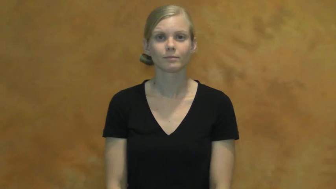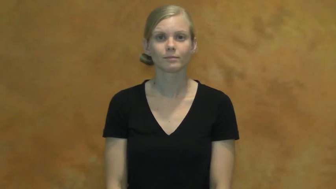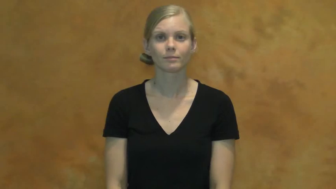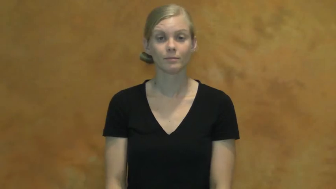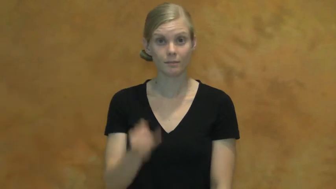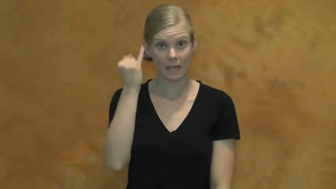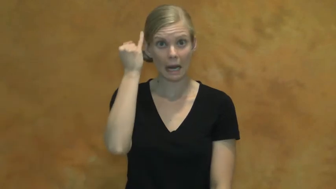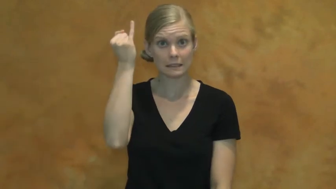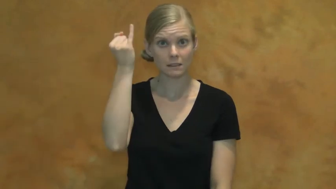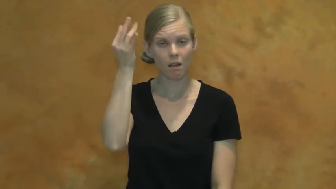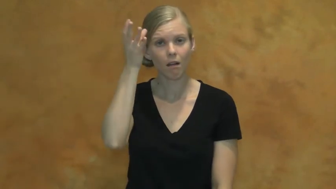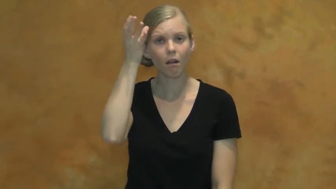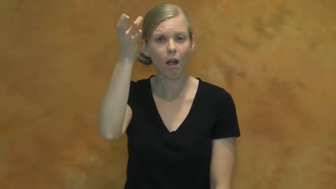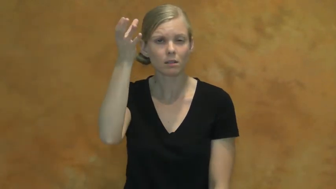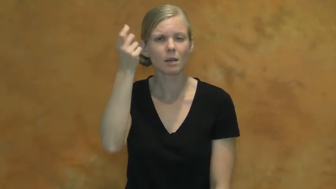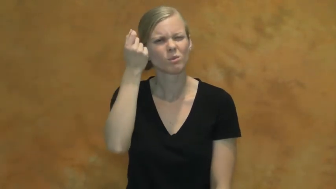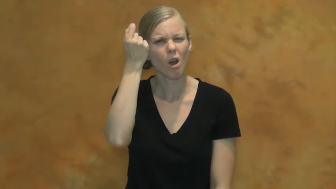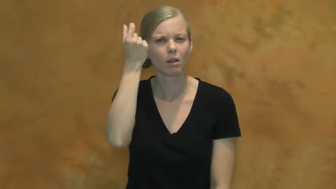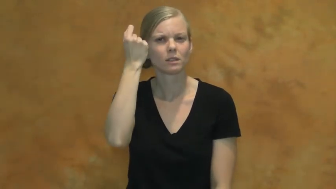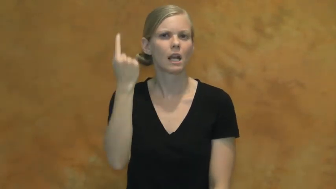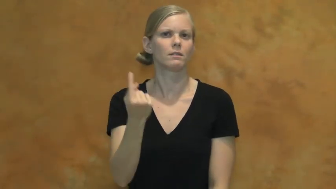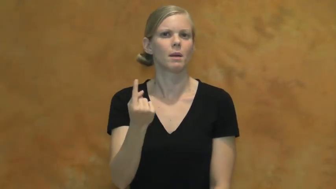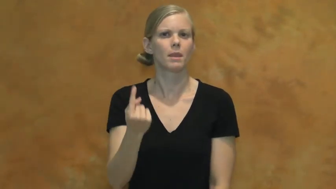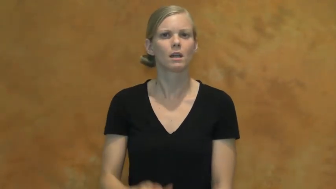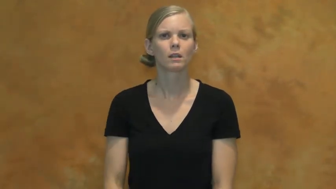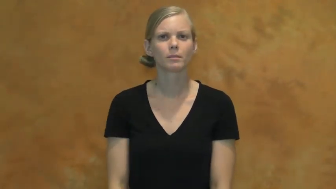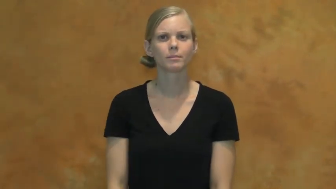notion